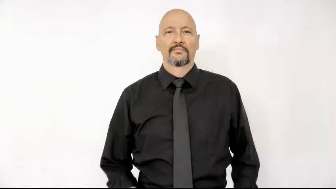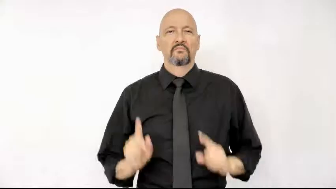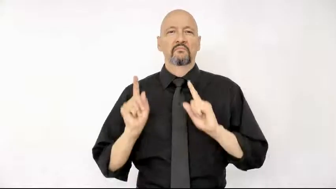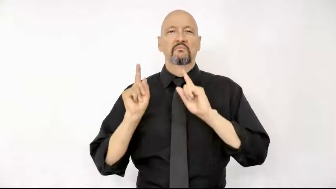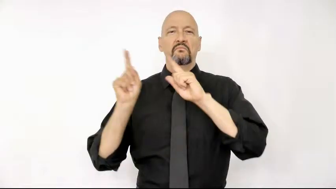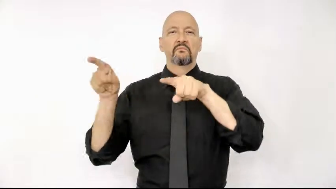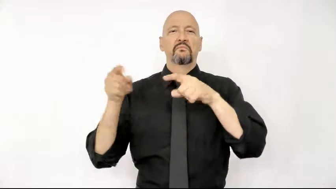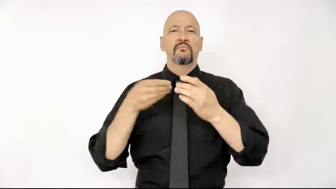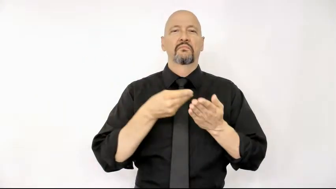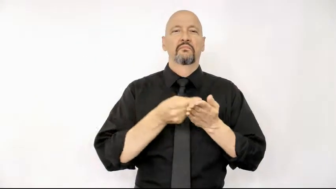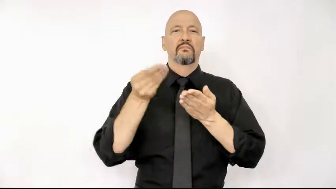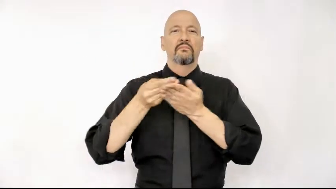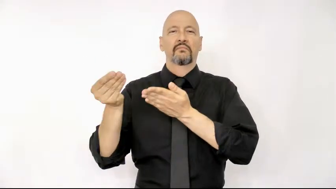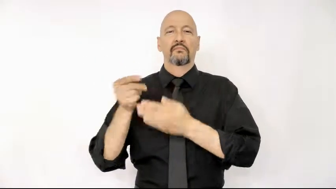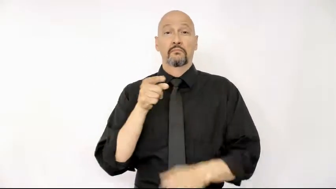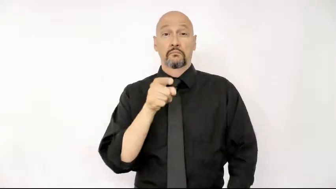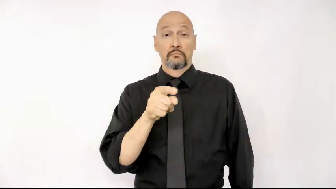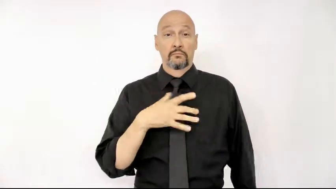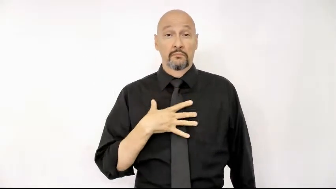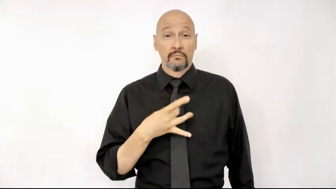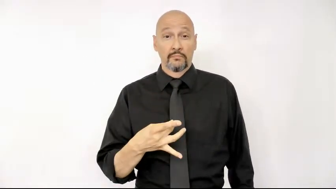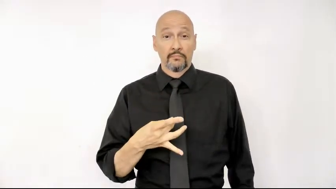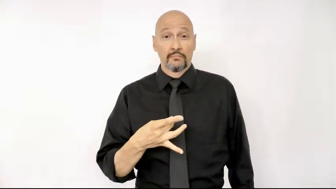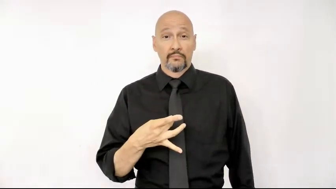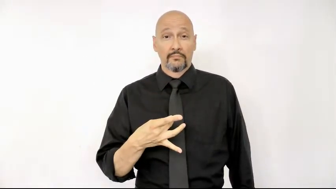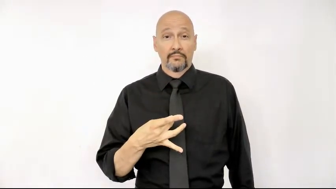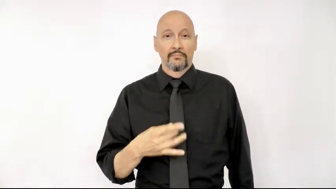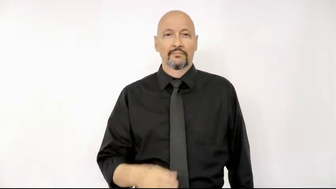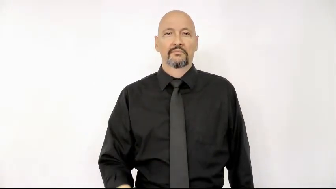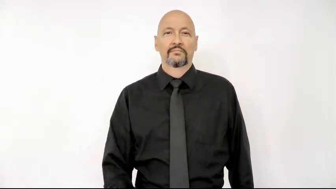go shopping you like